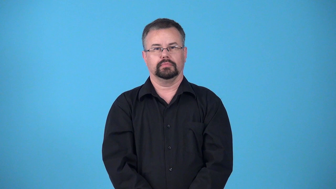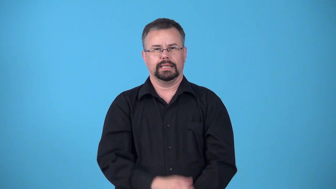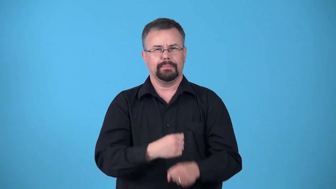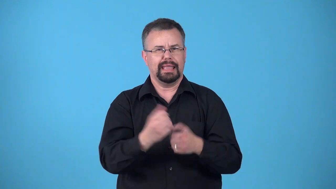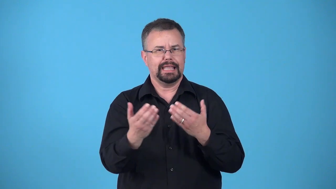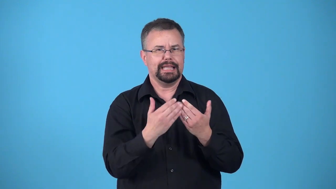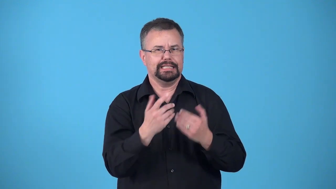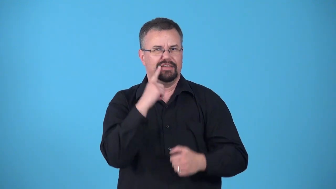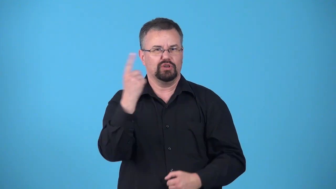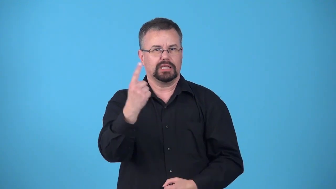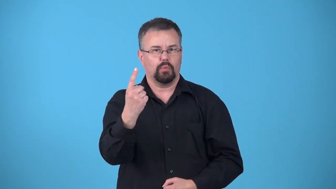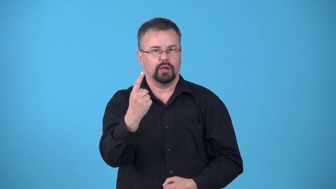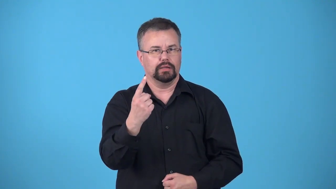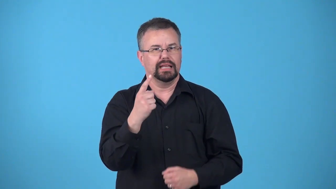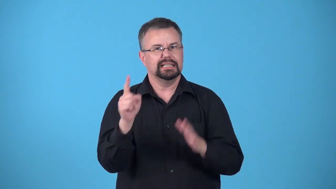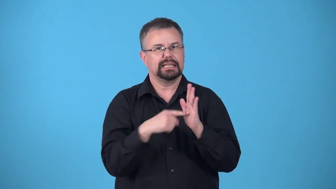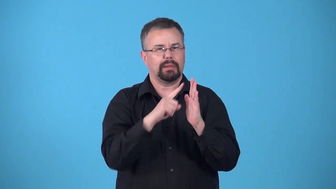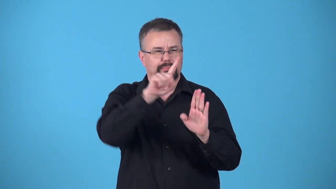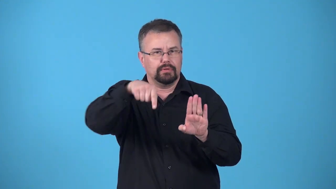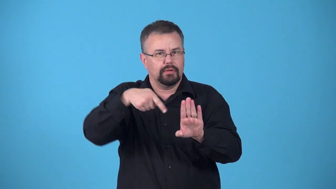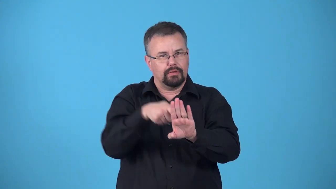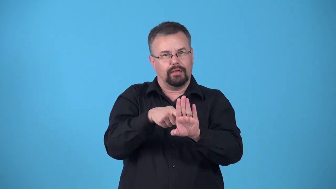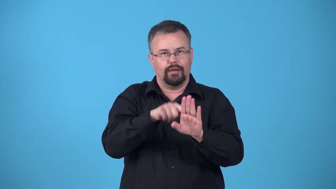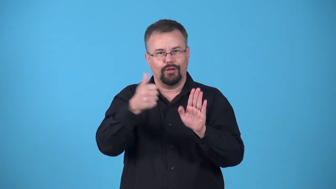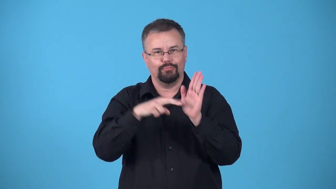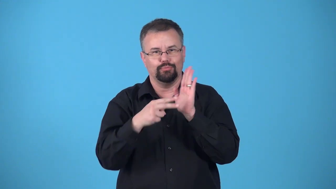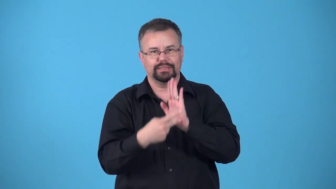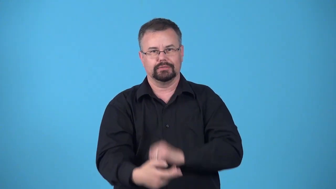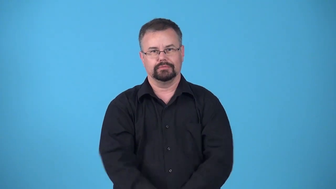serve up a fat pitch, serve up a lollipop, serve up a softball